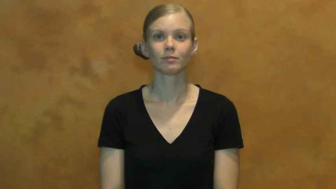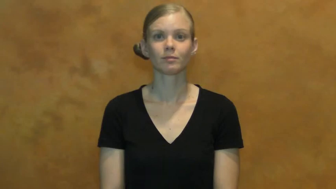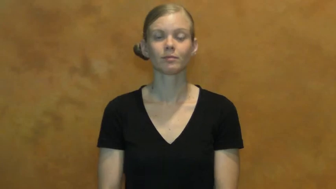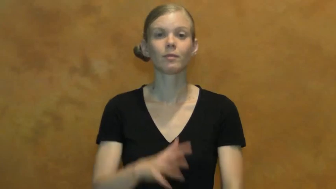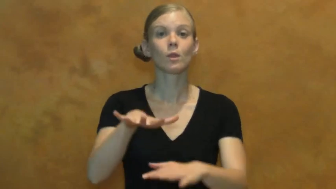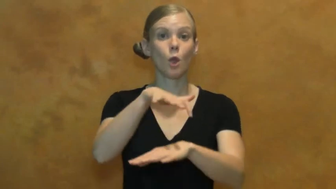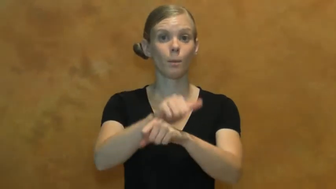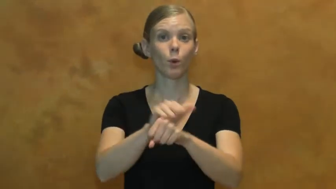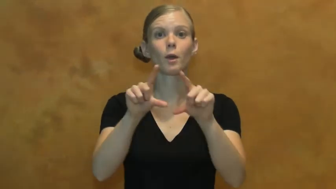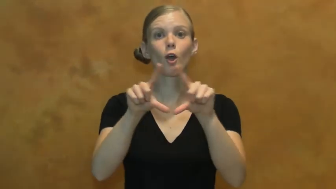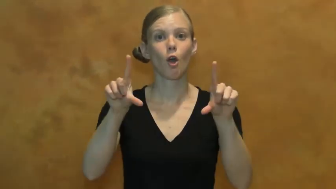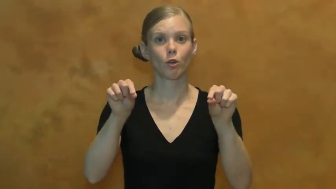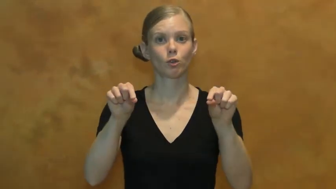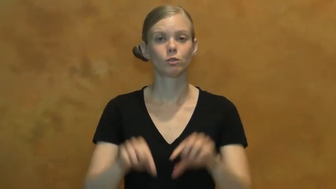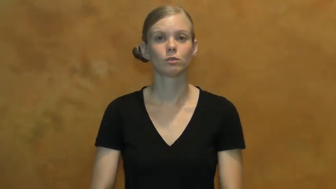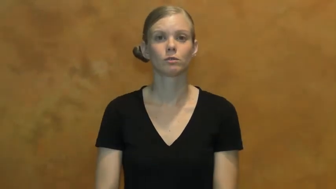appointment card